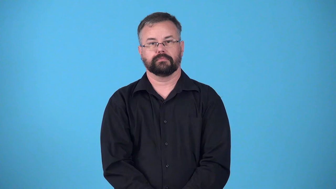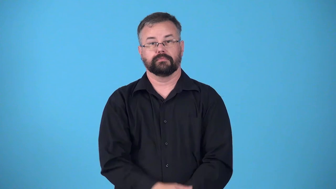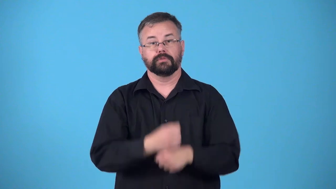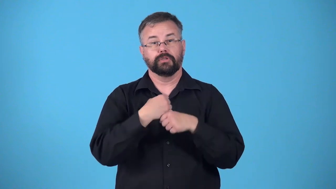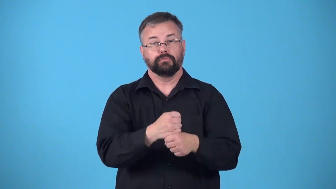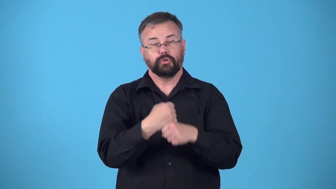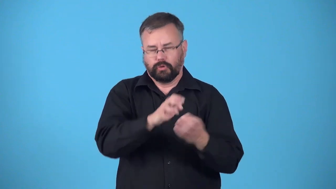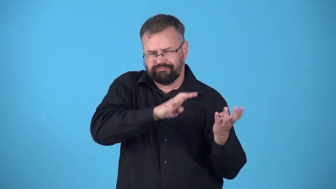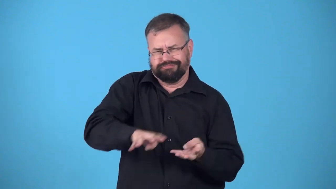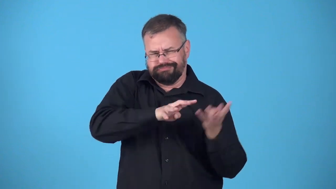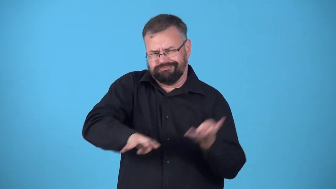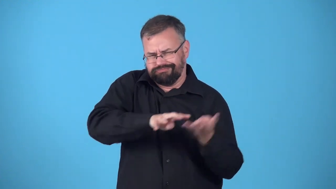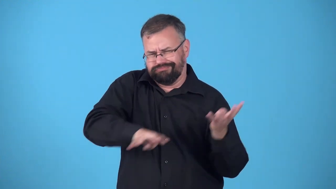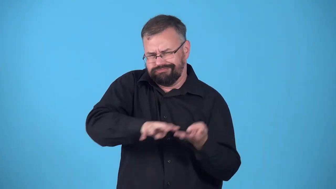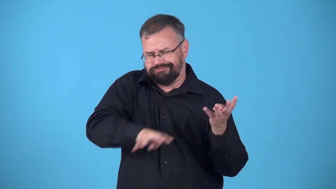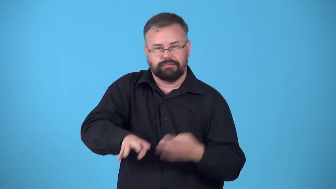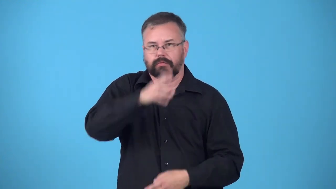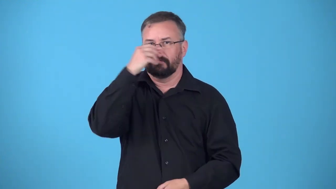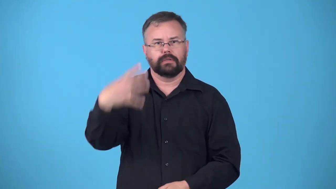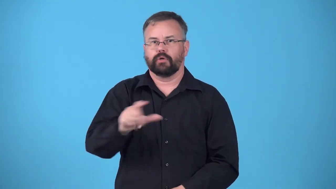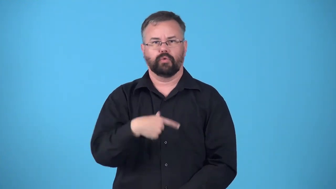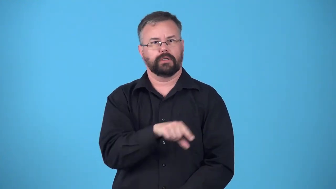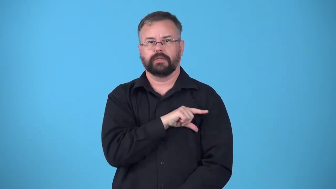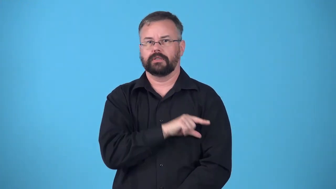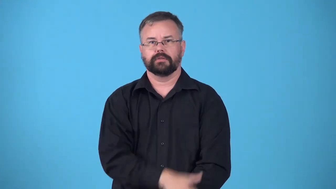churn out